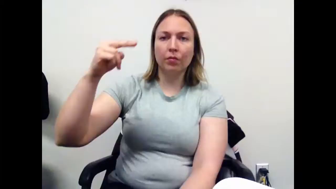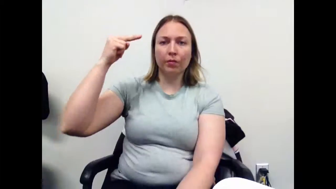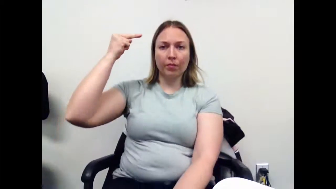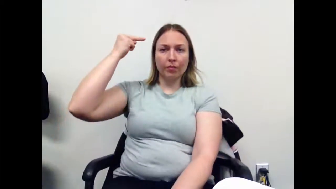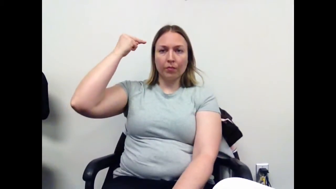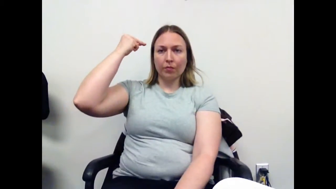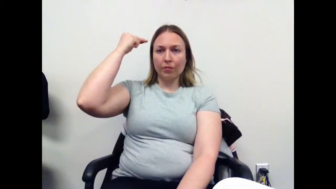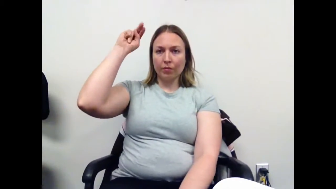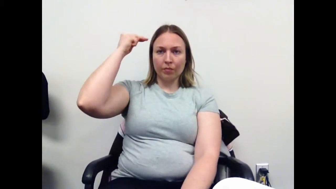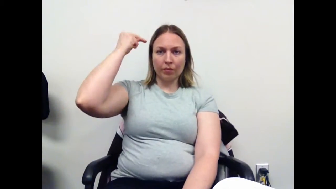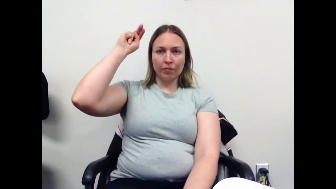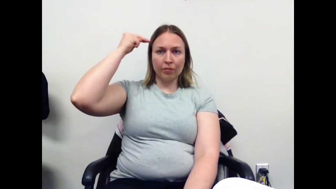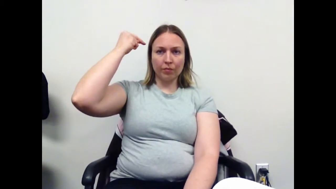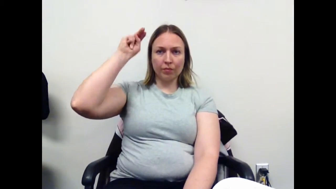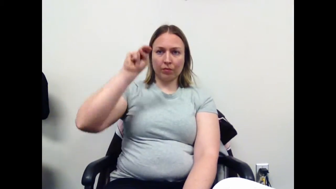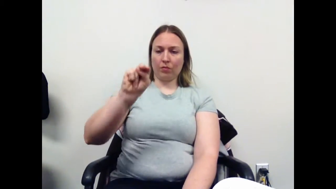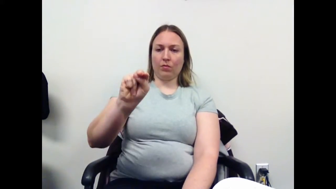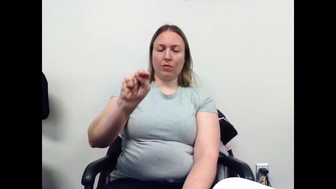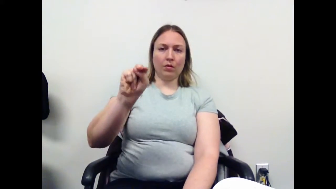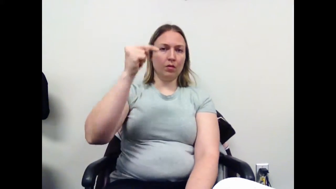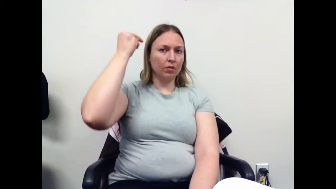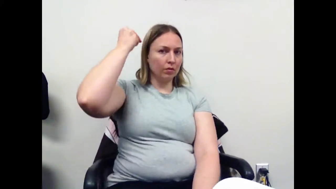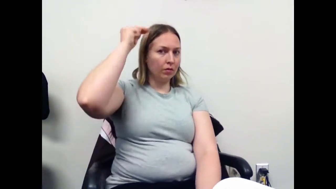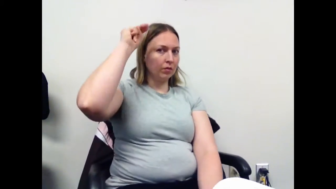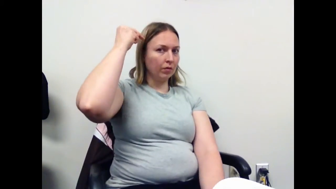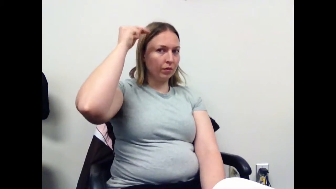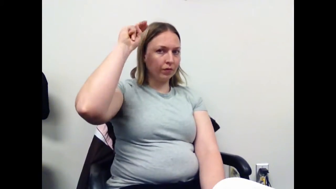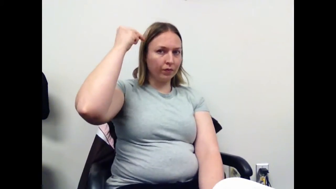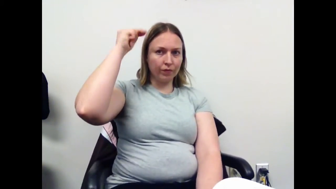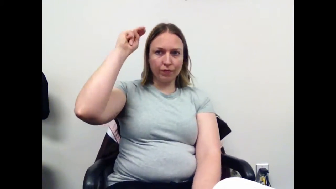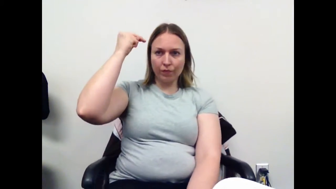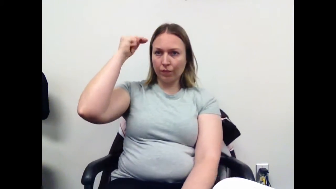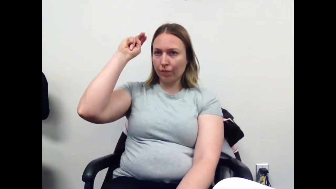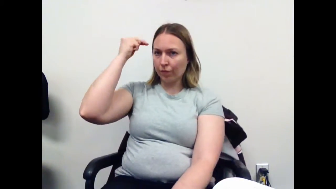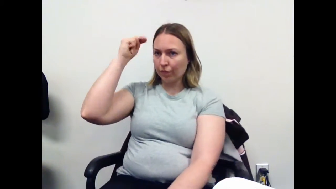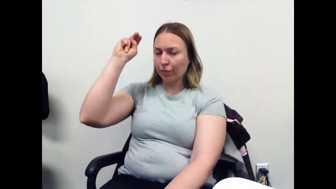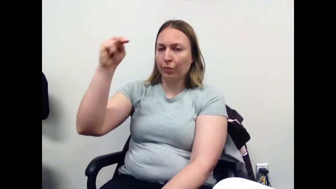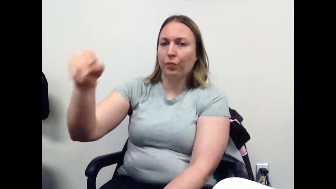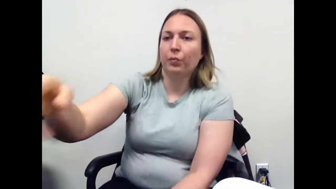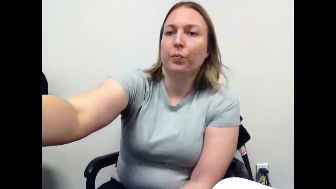NEPHEW